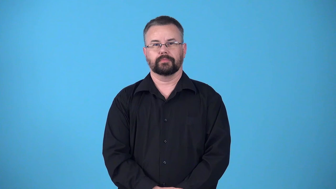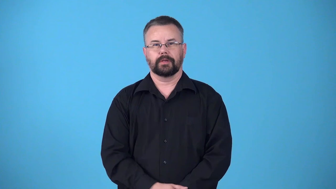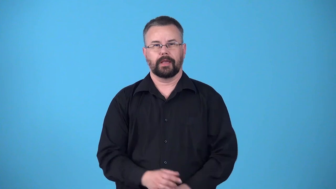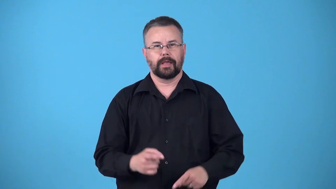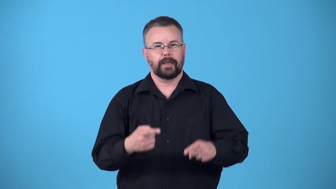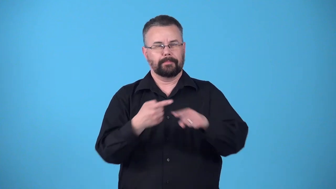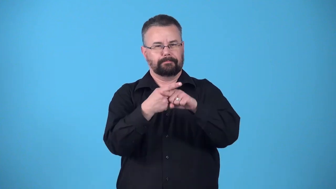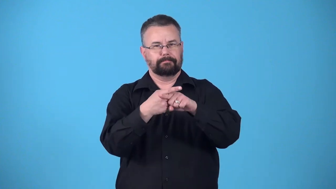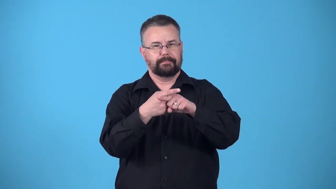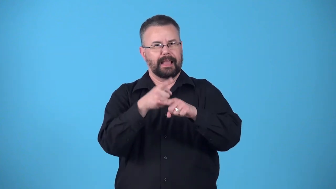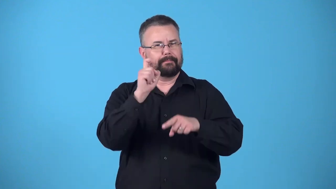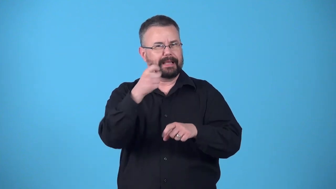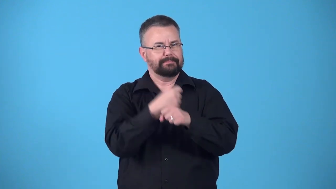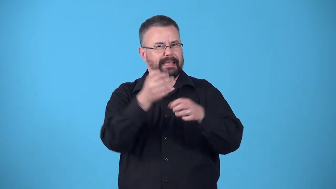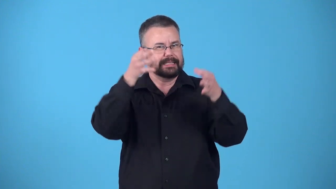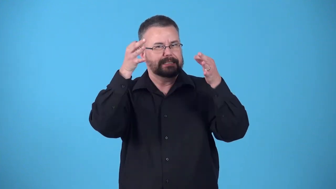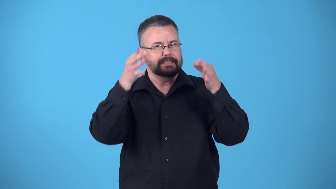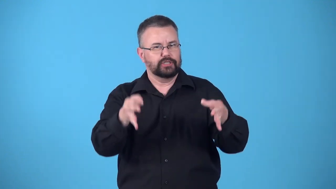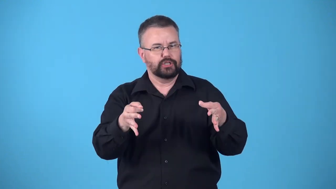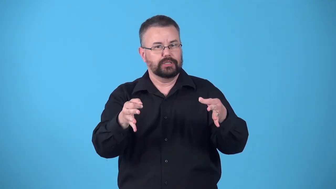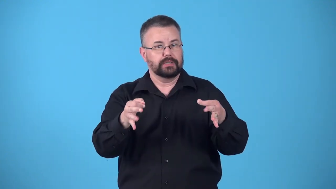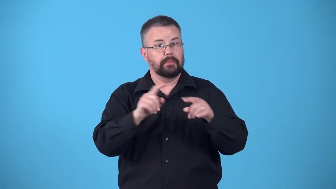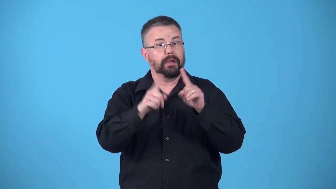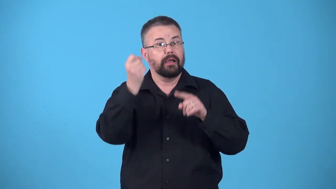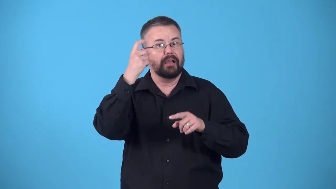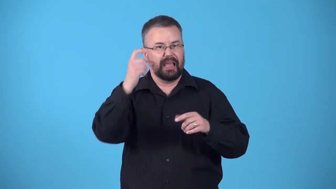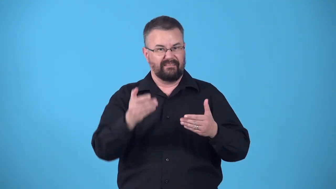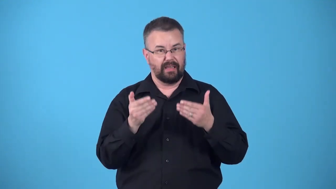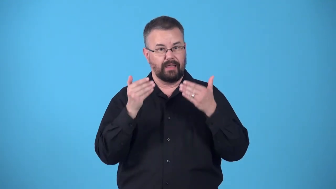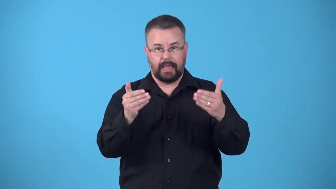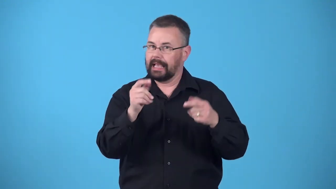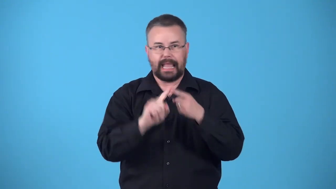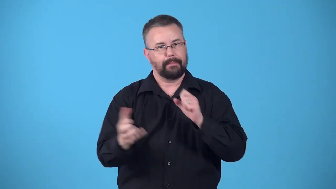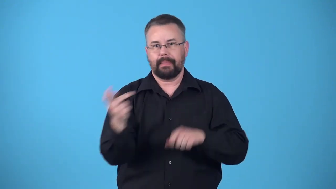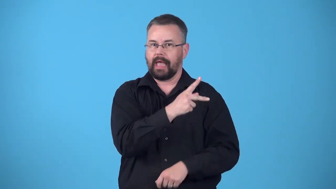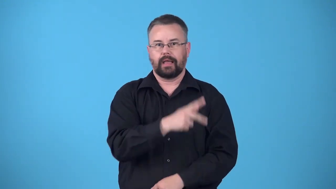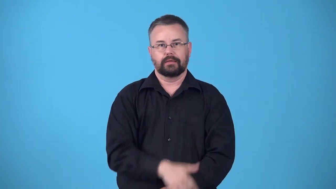burn your ships